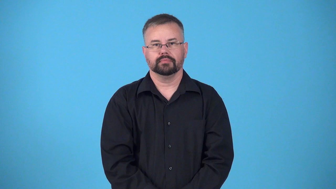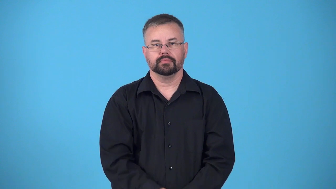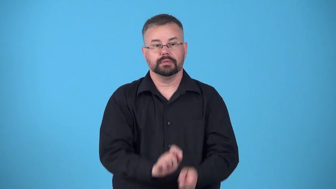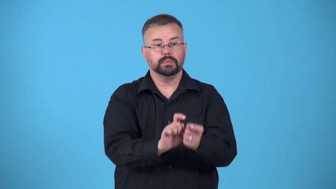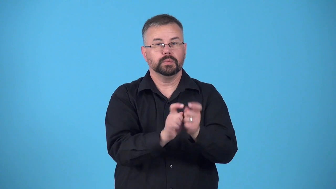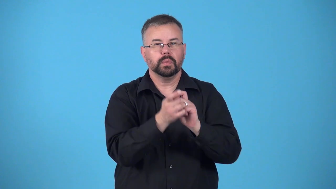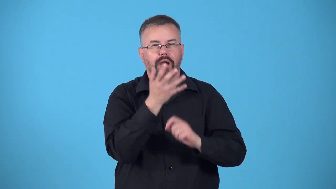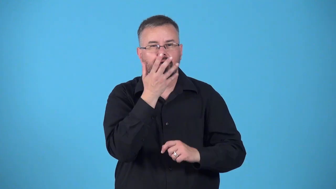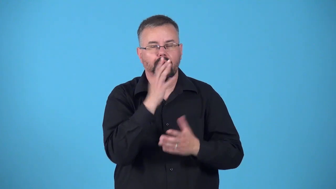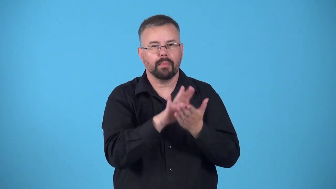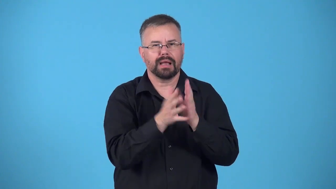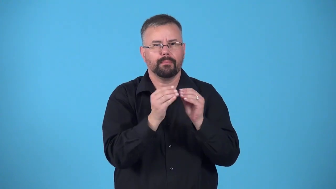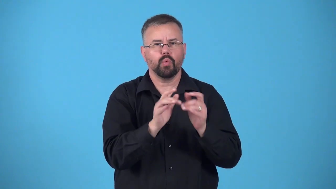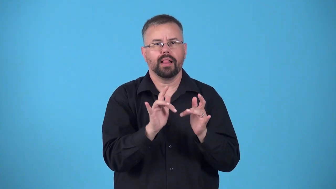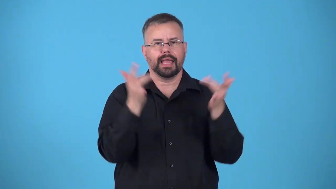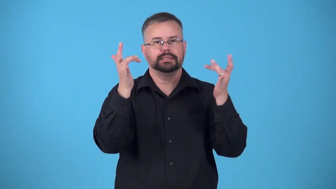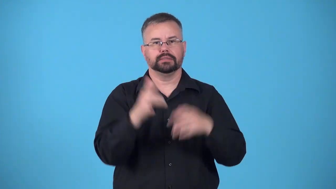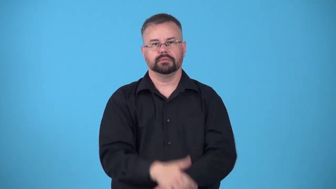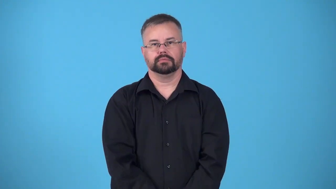soften color